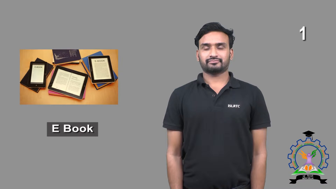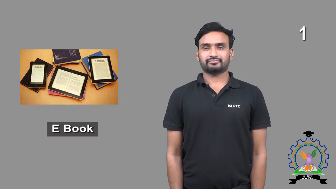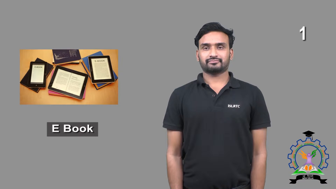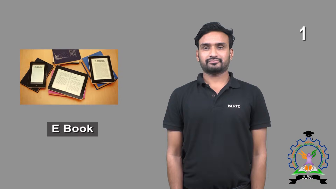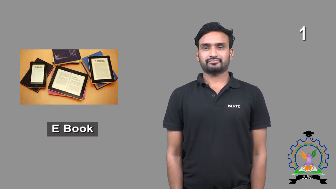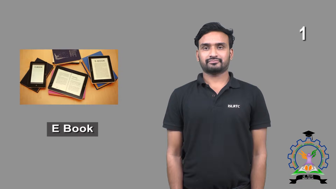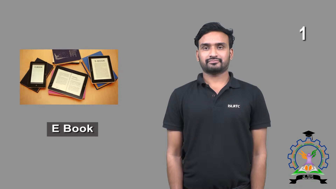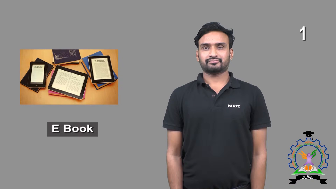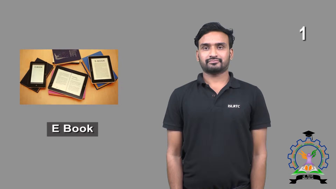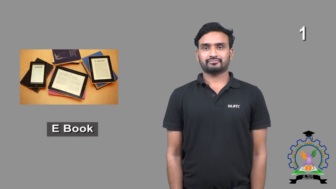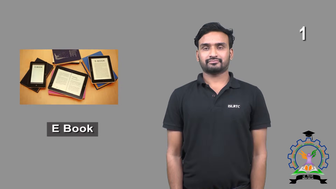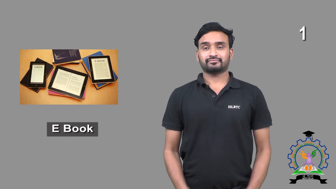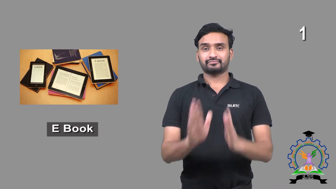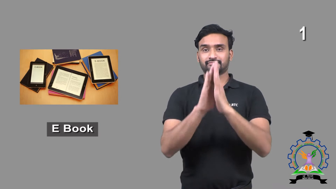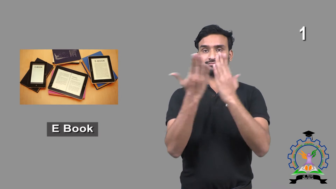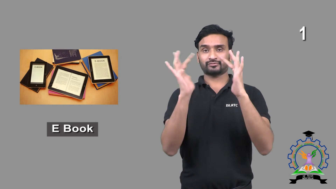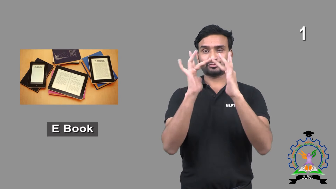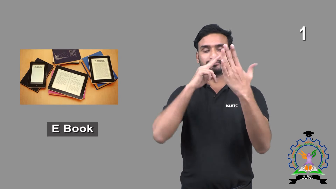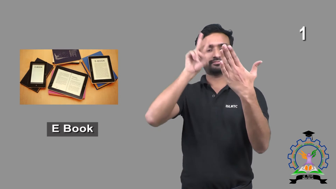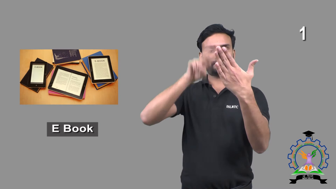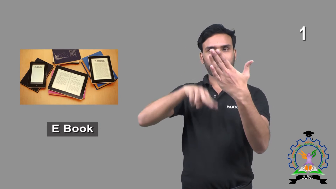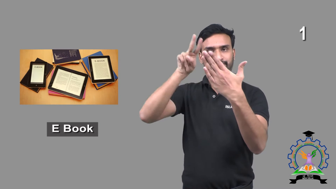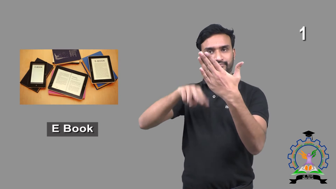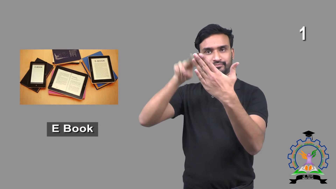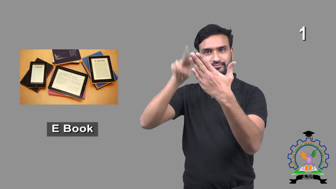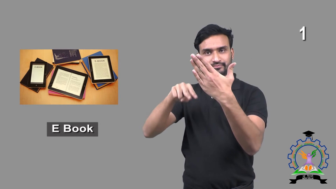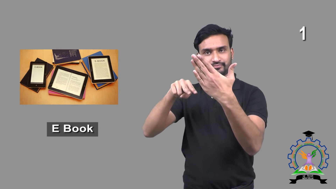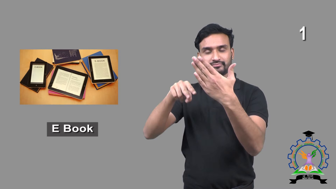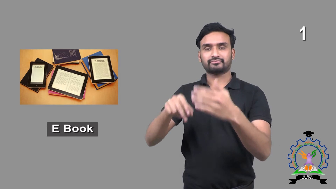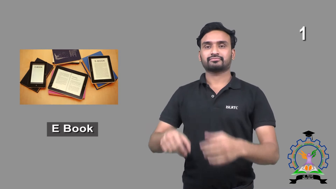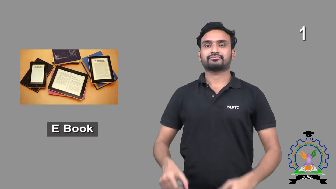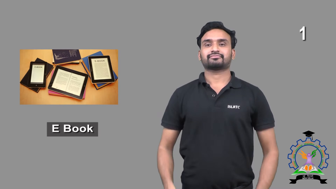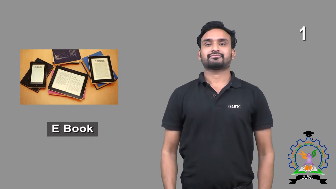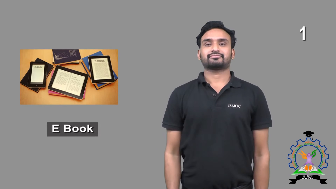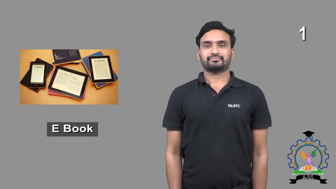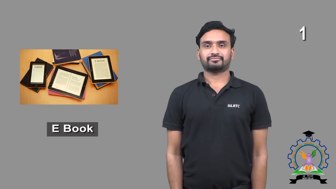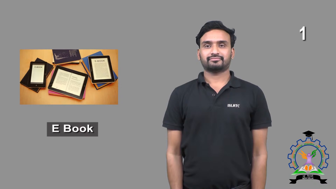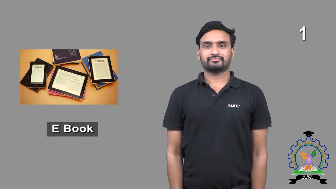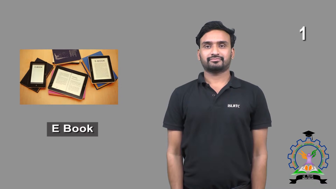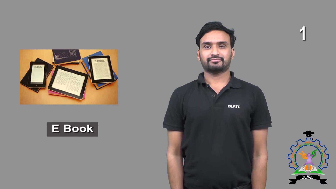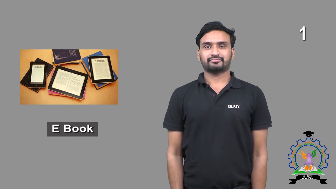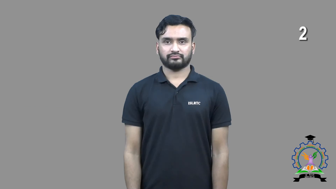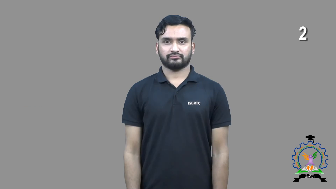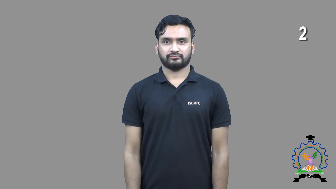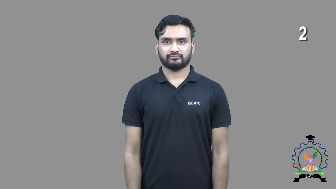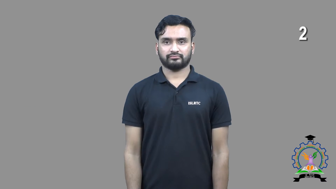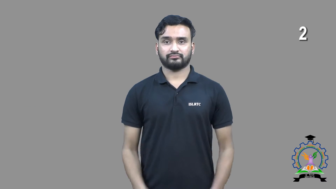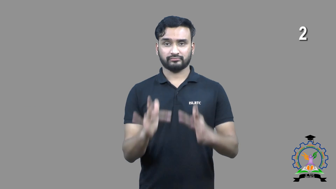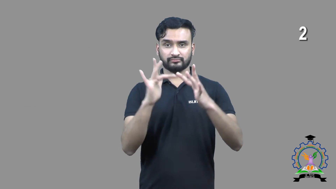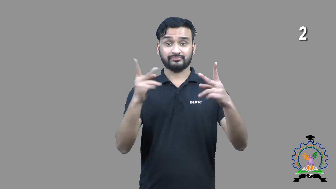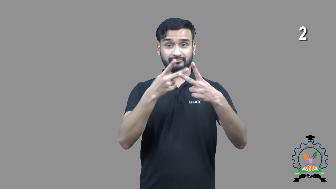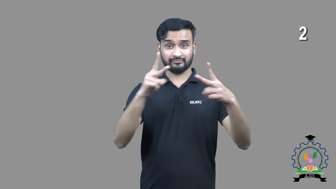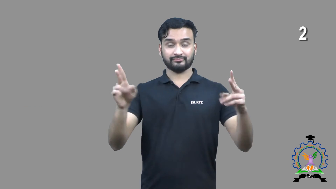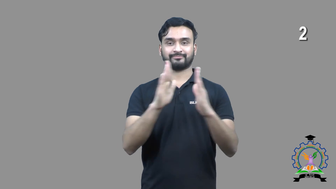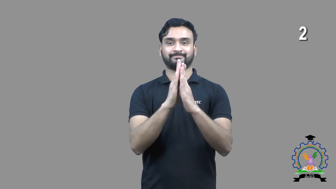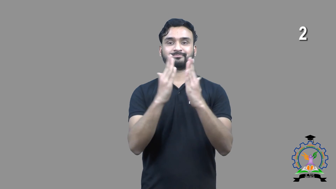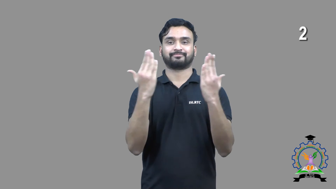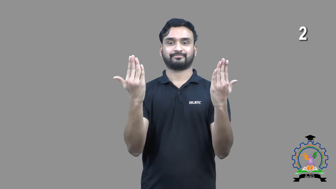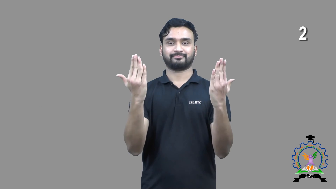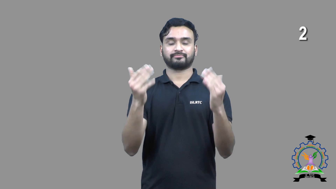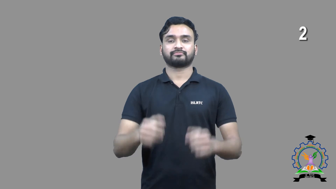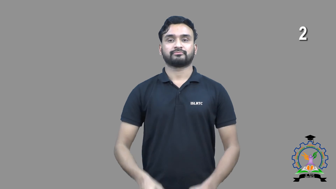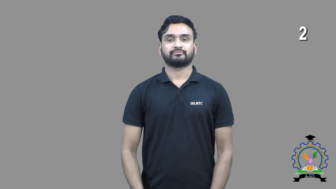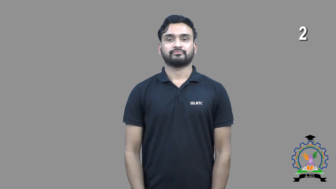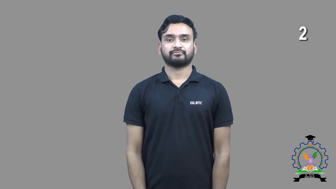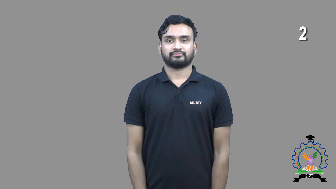E Book